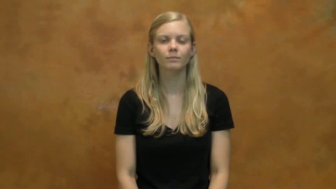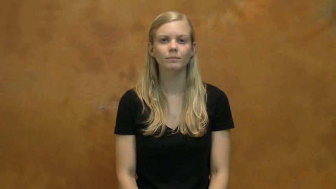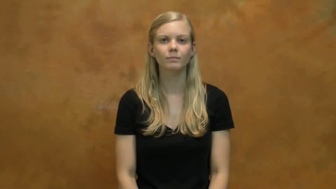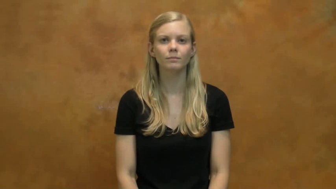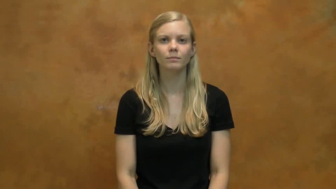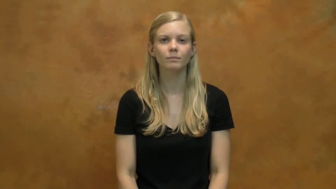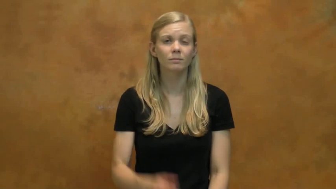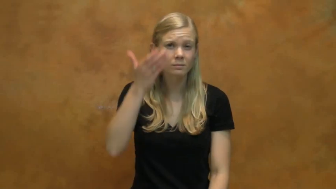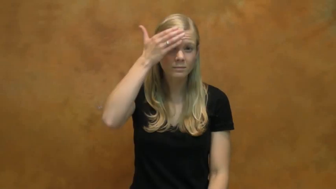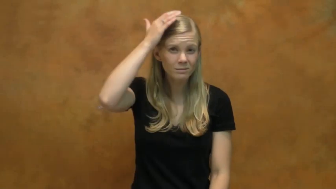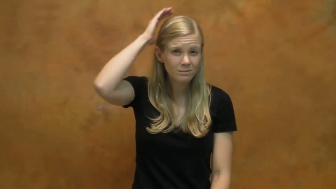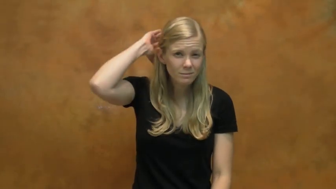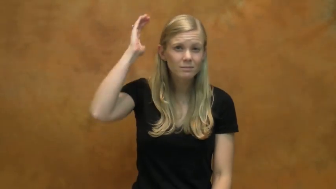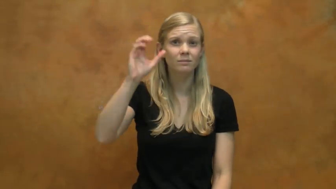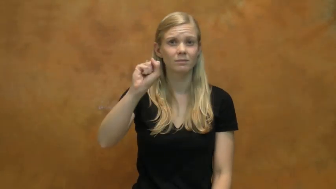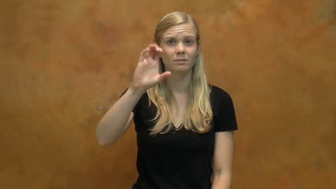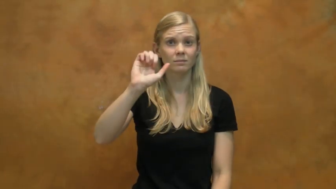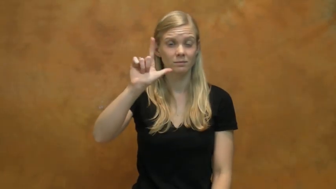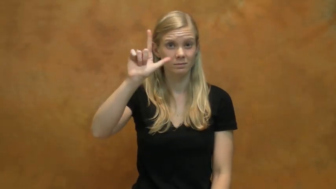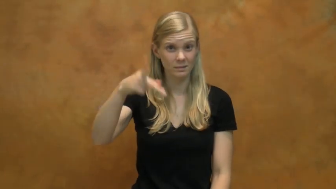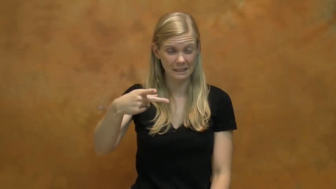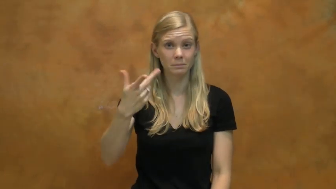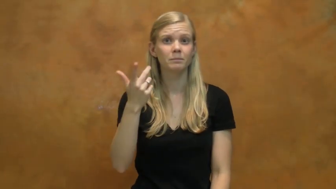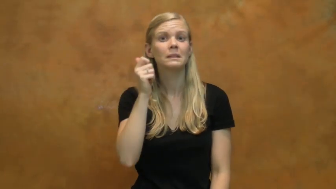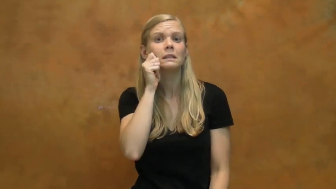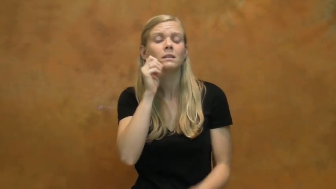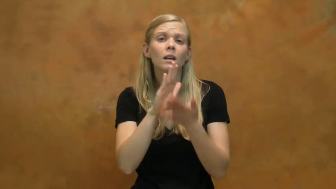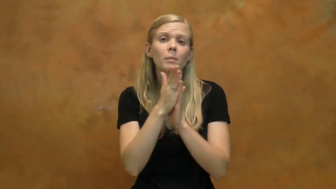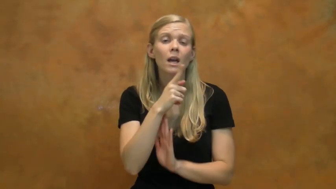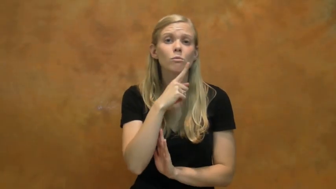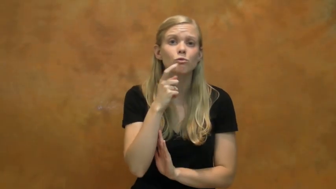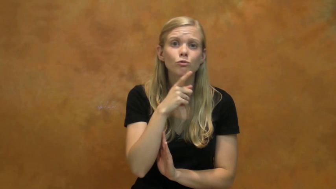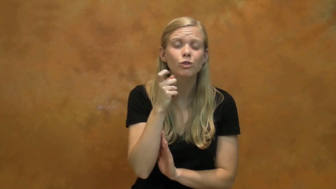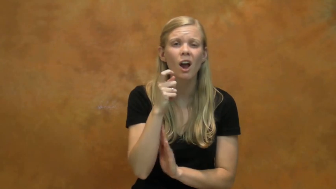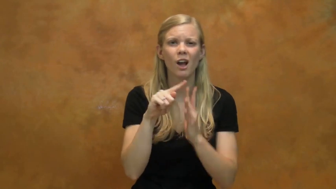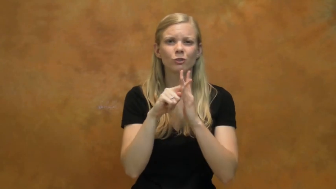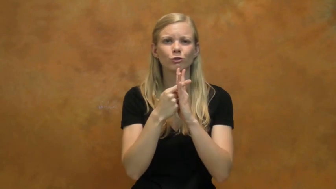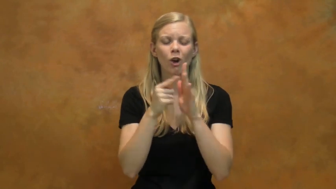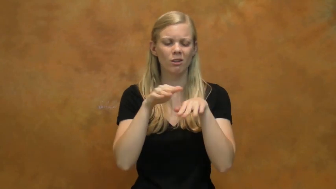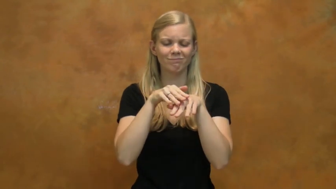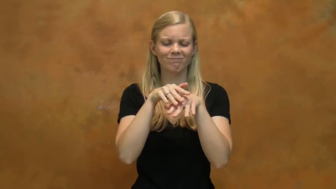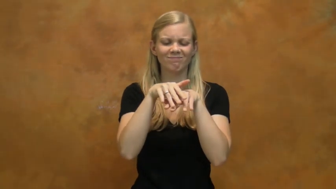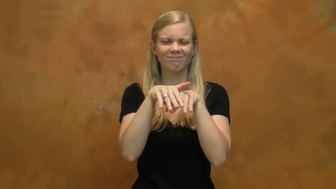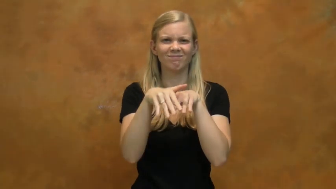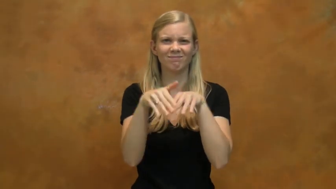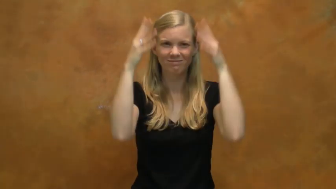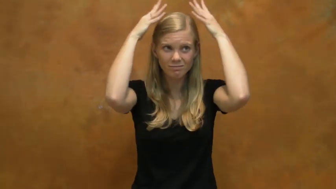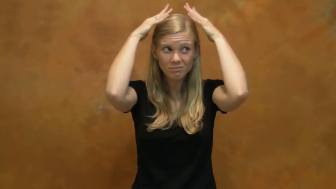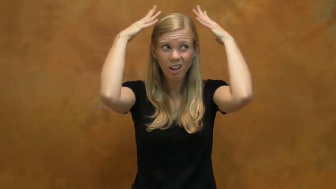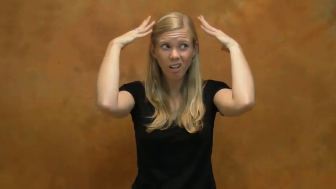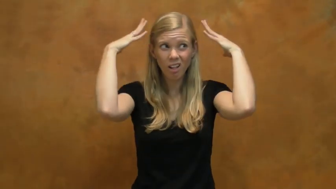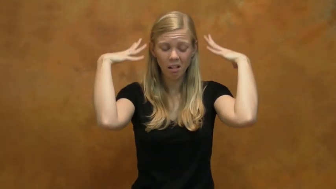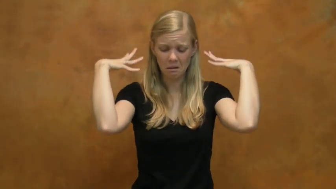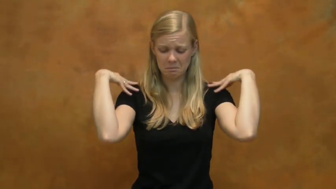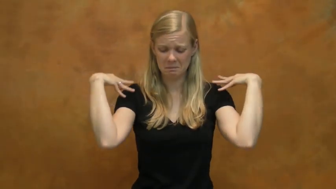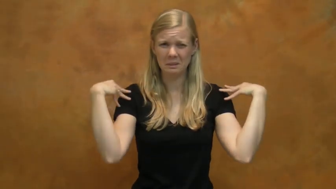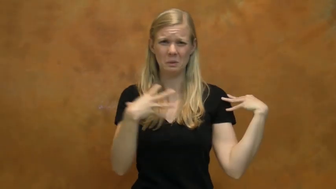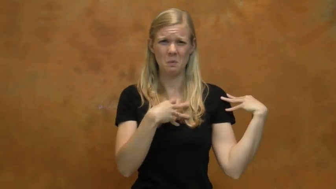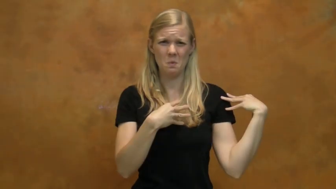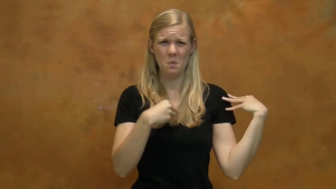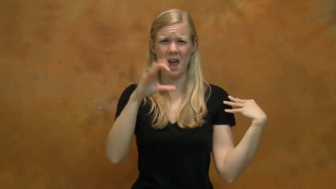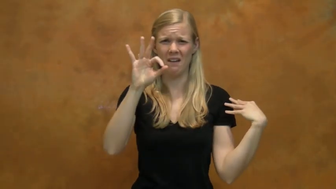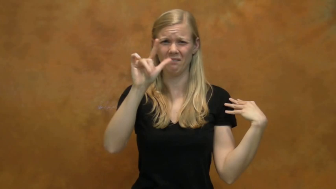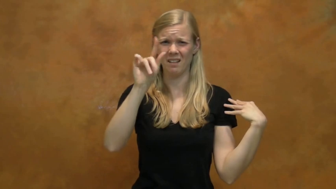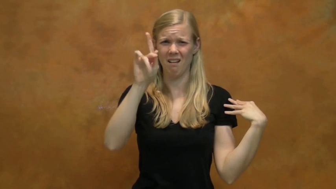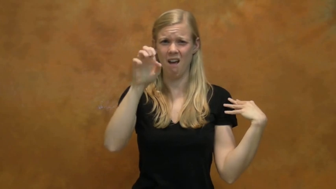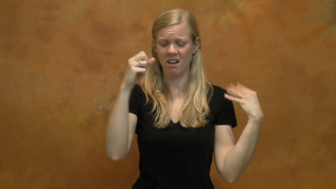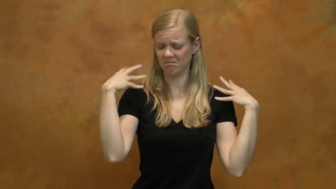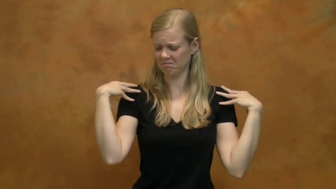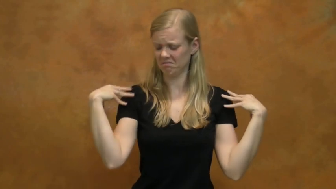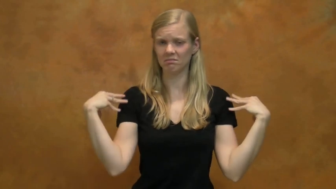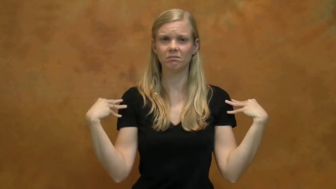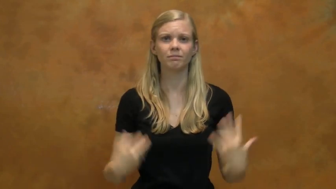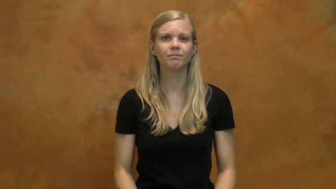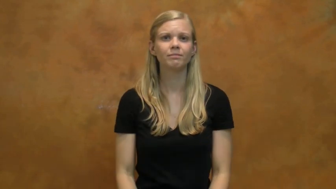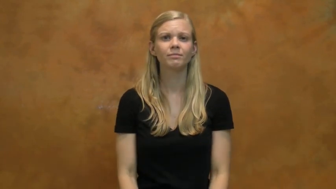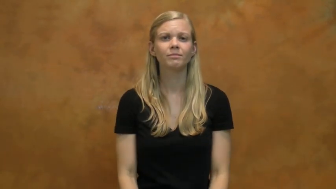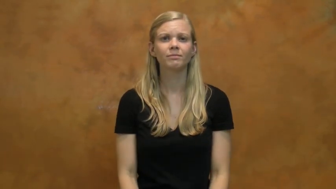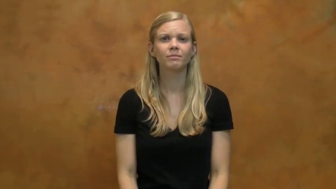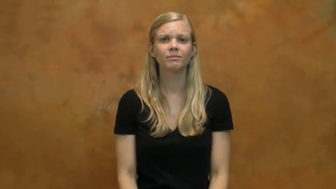dandruff